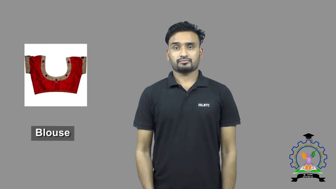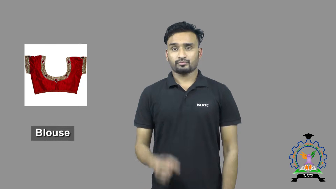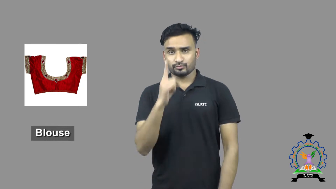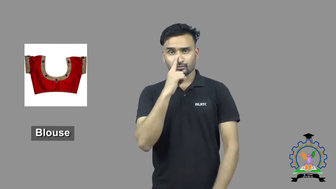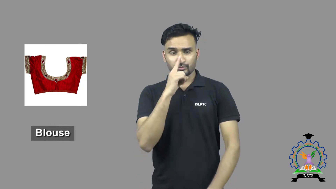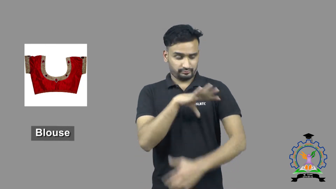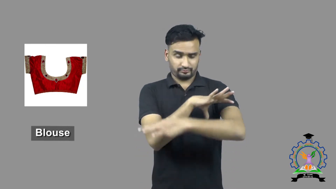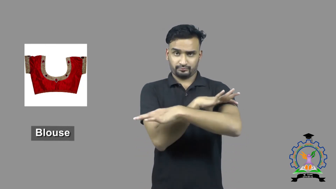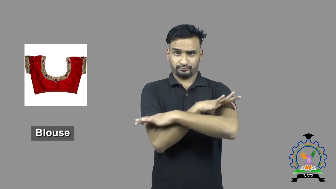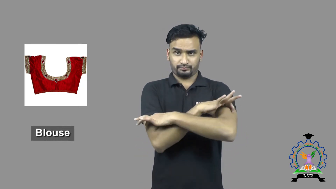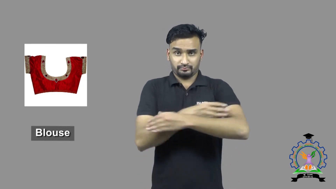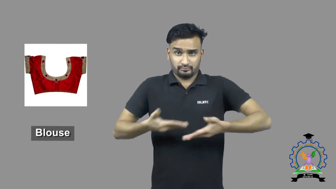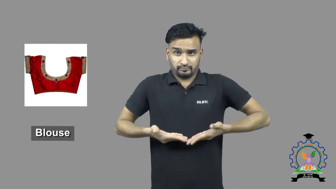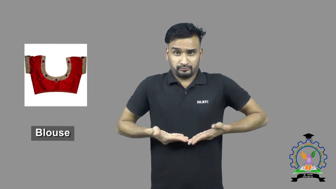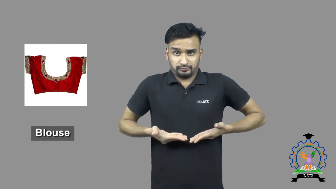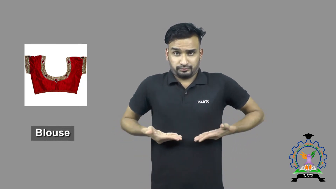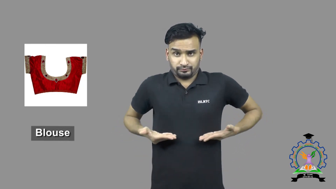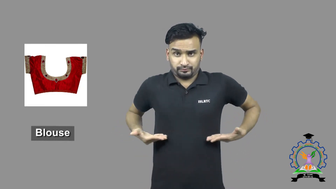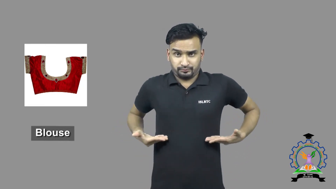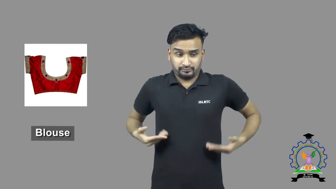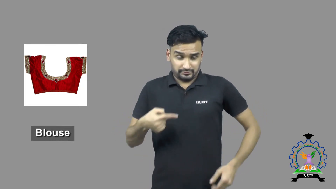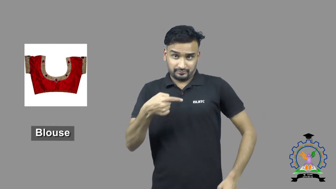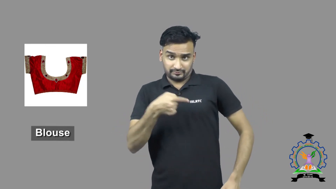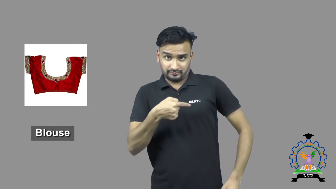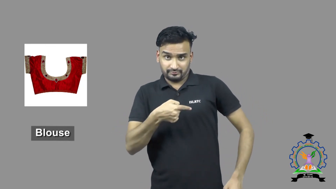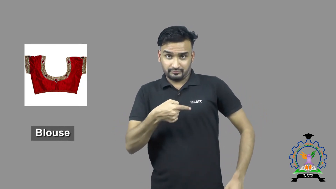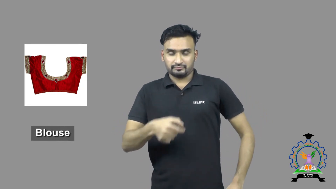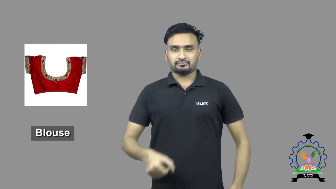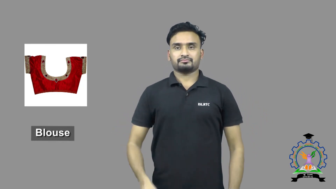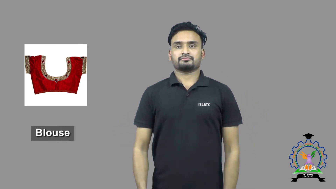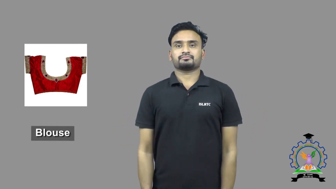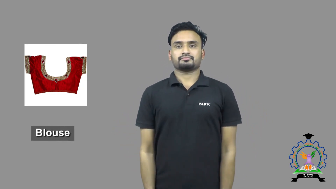Blouse